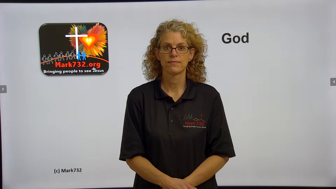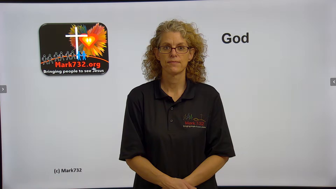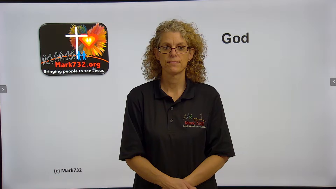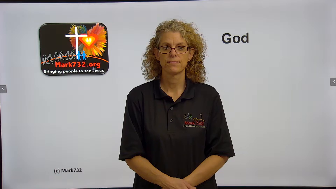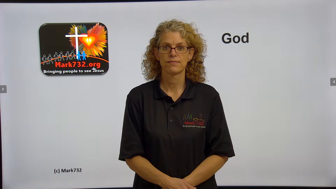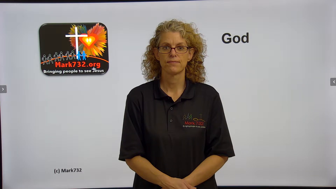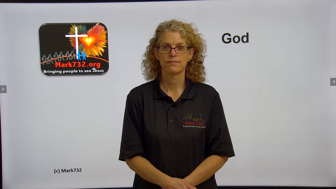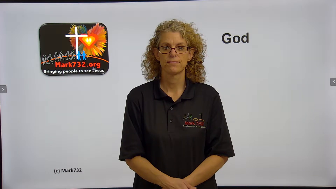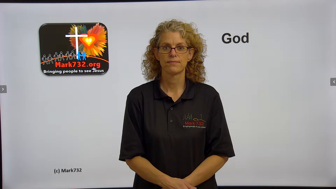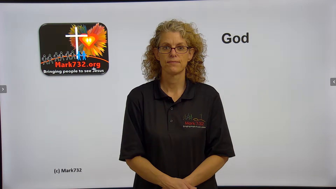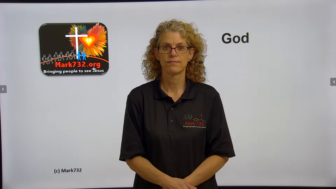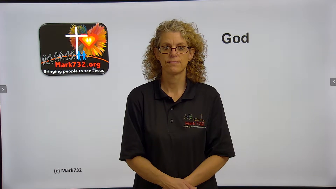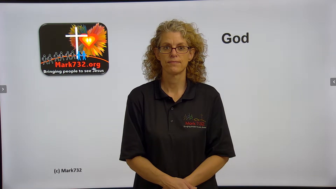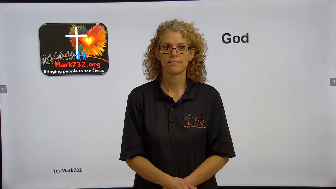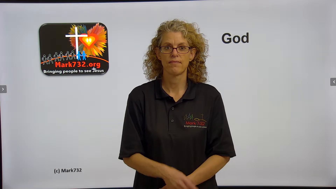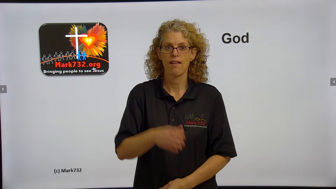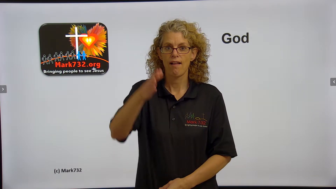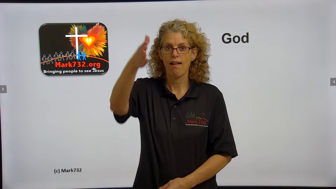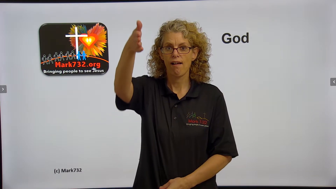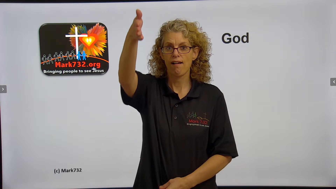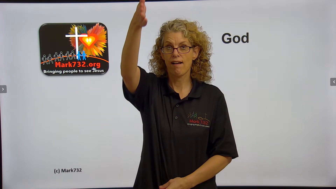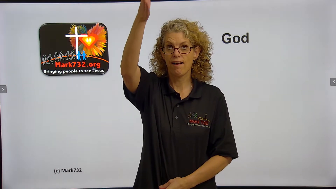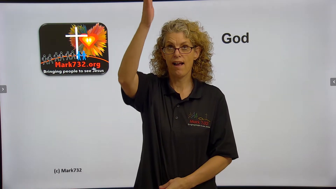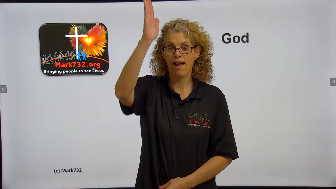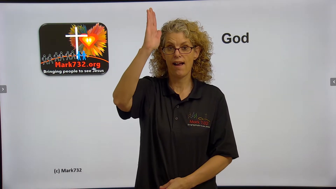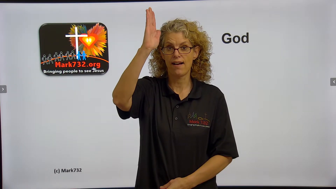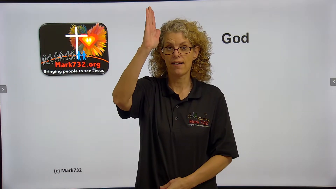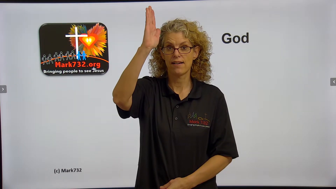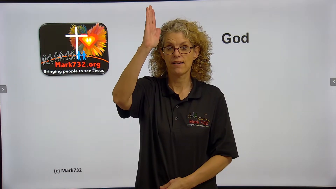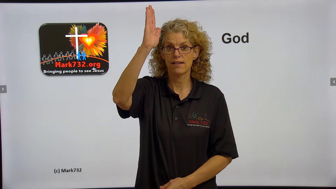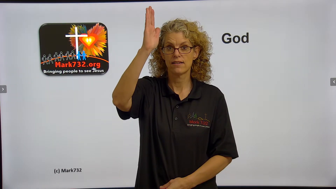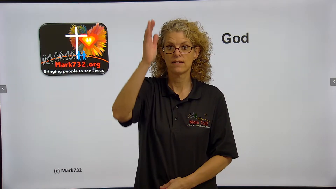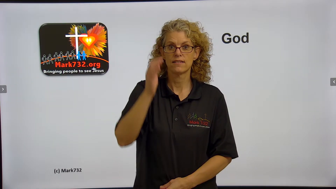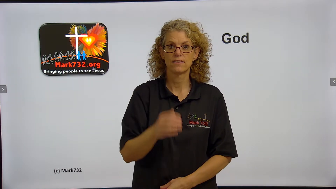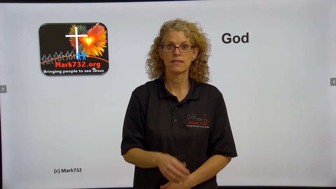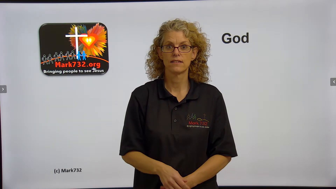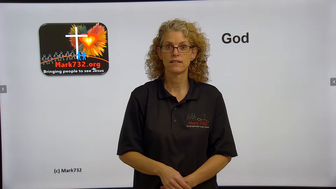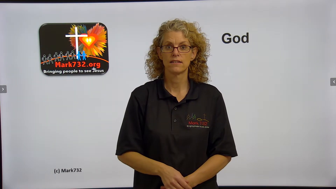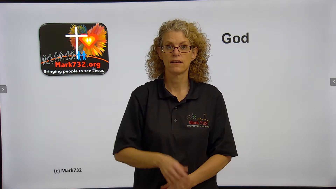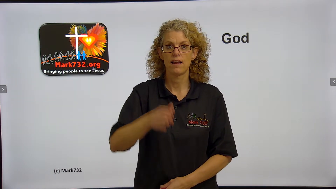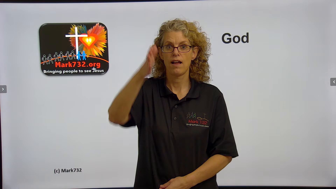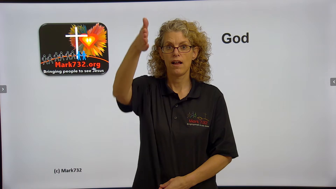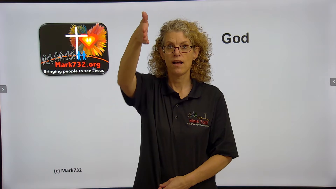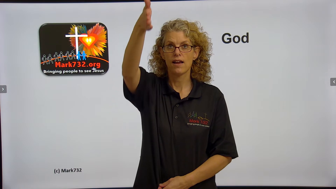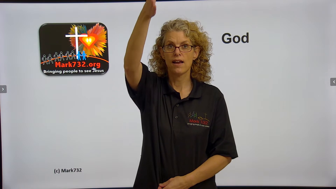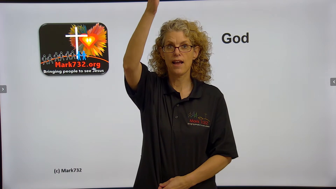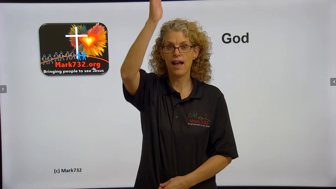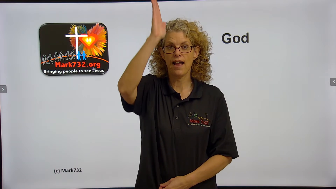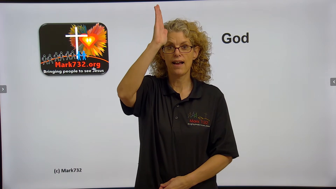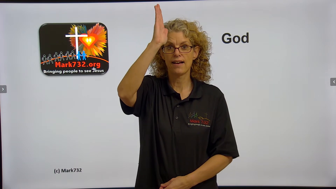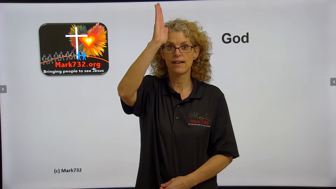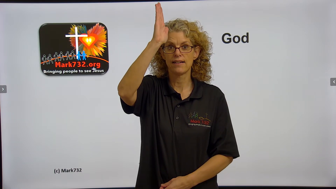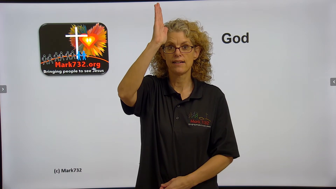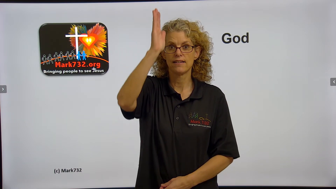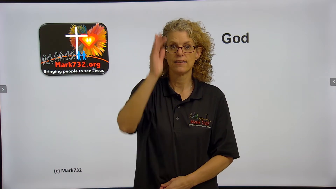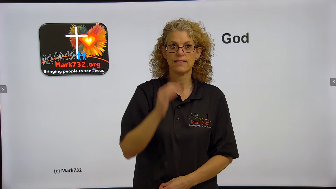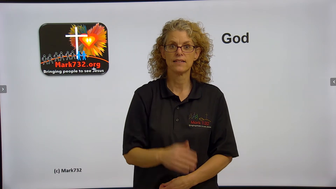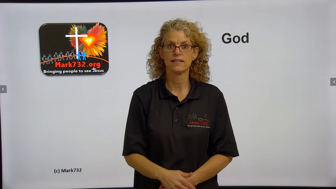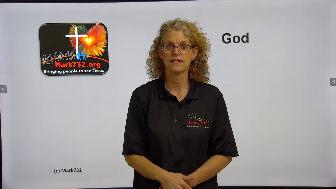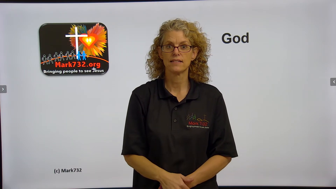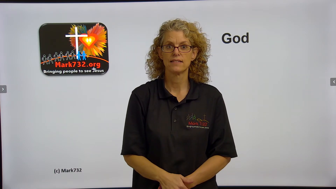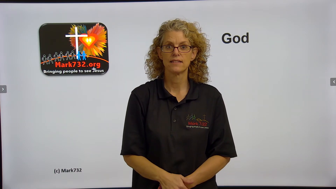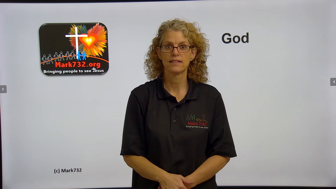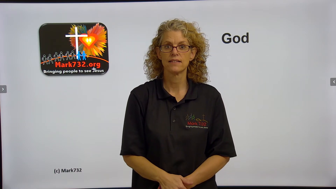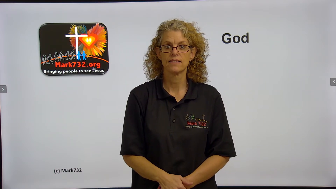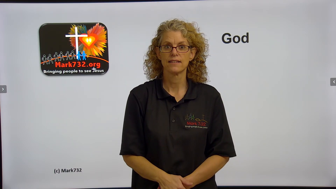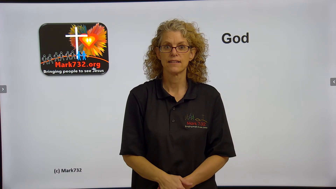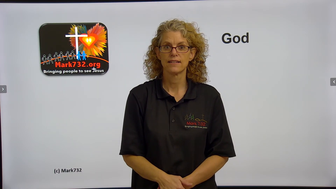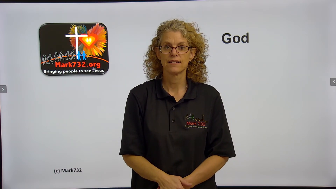God